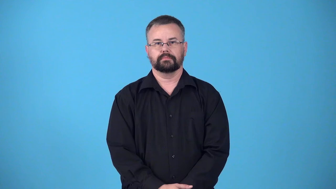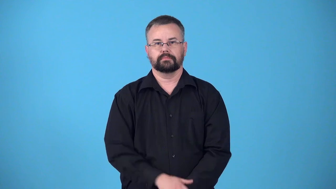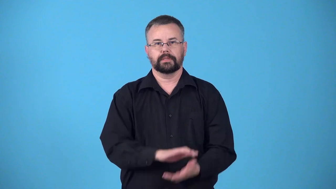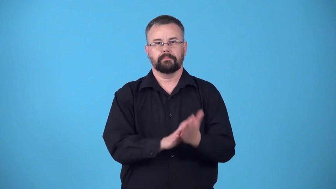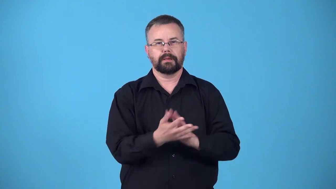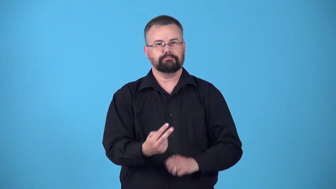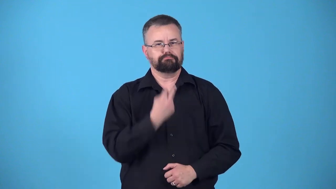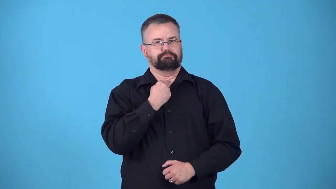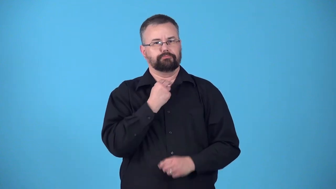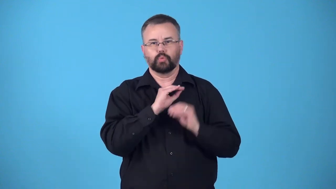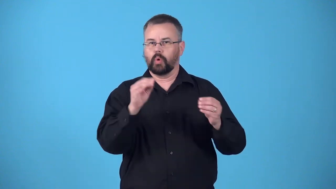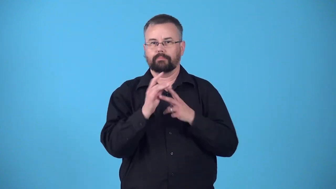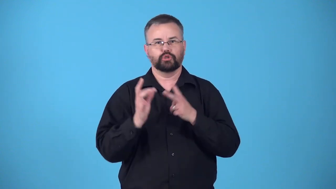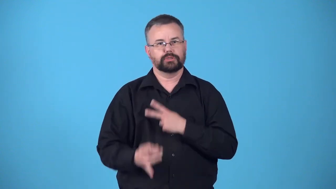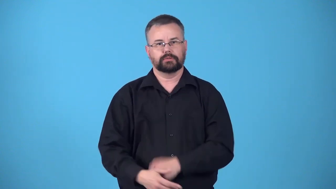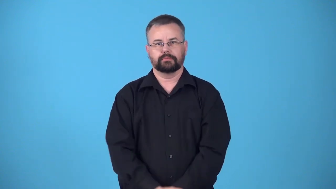dig yourself into a hole